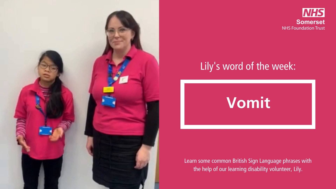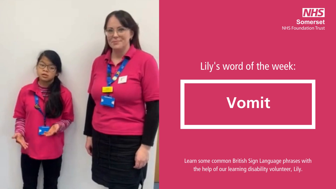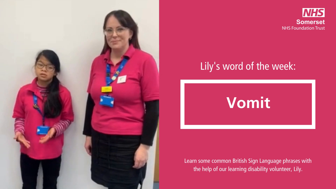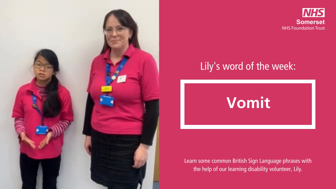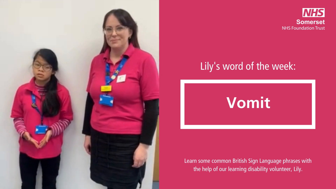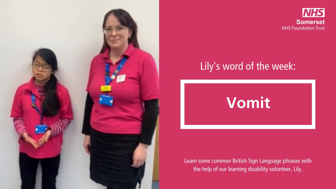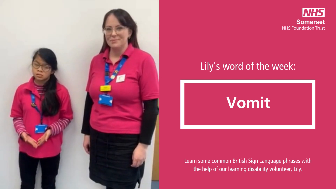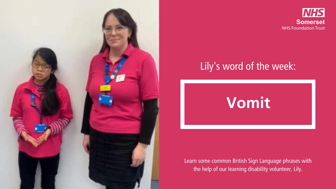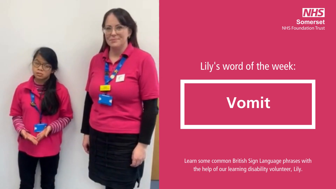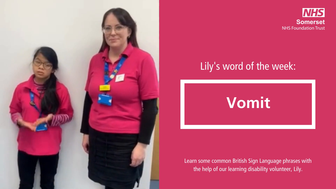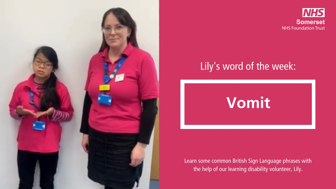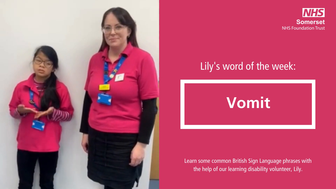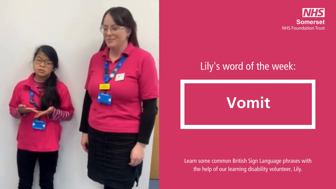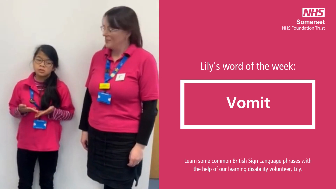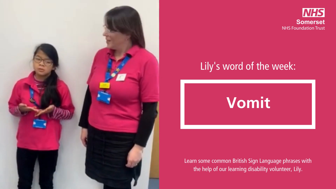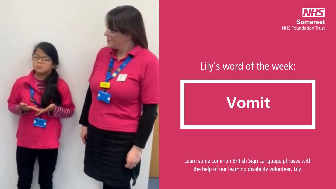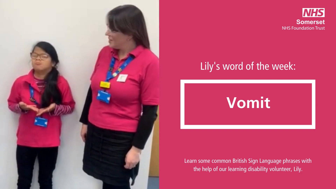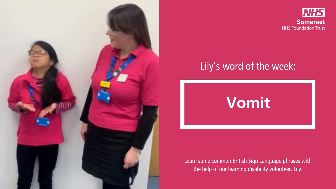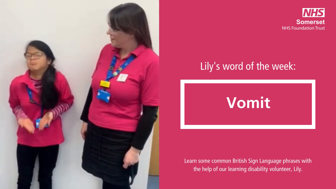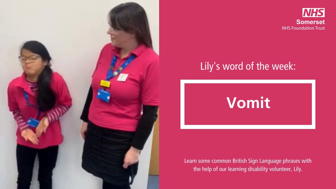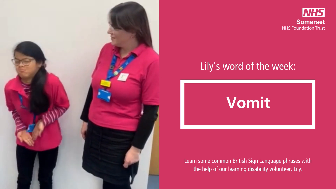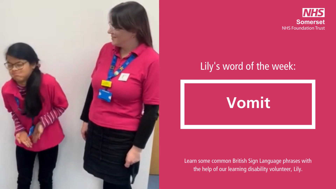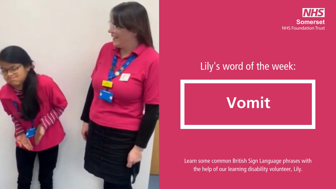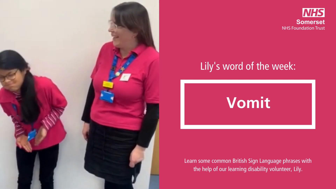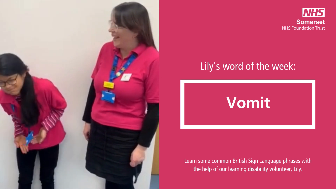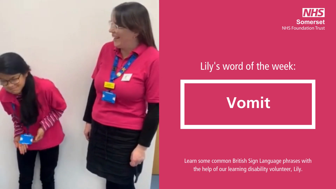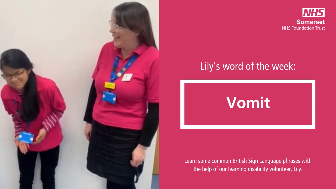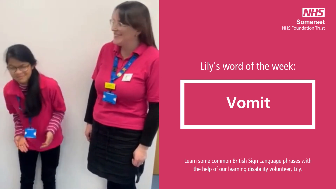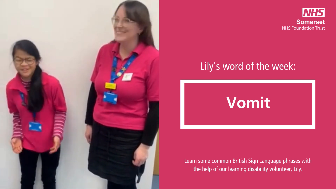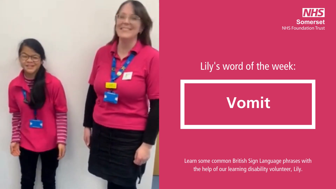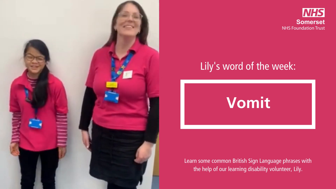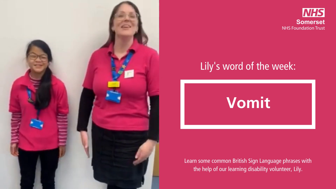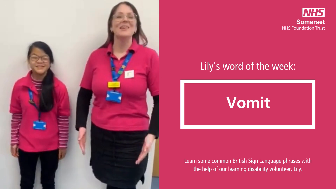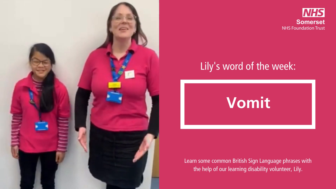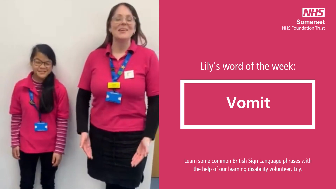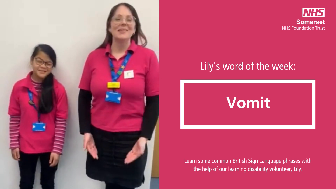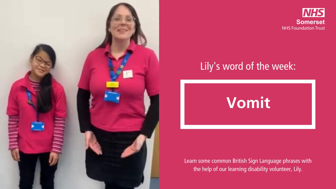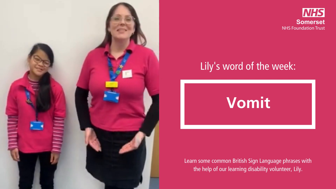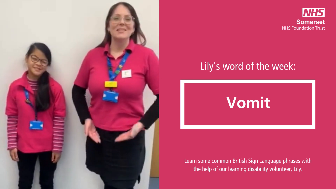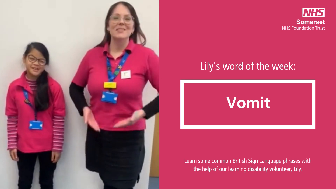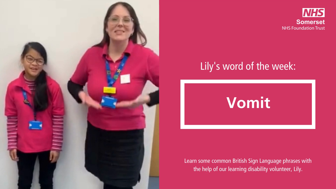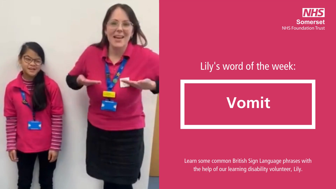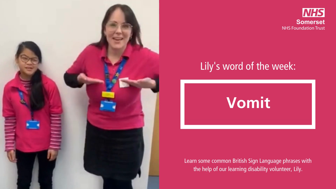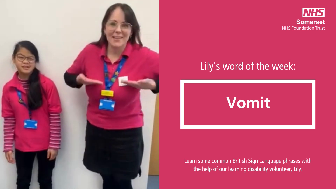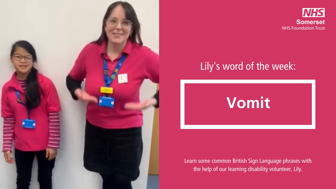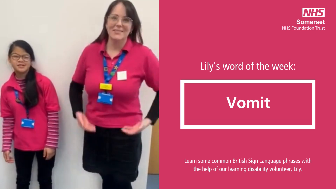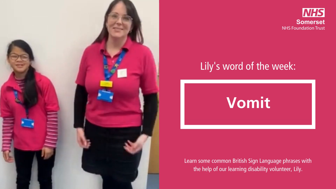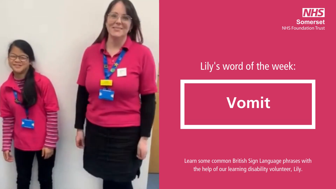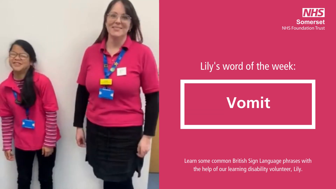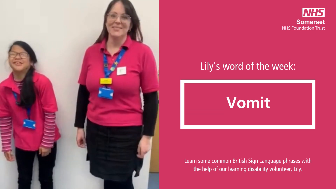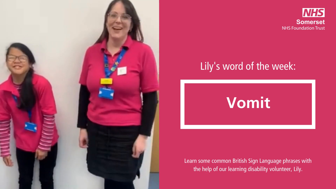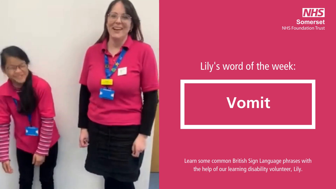Vomit